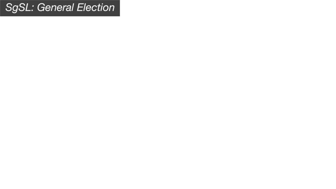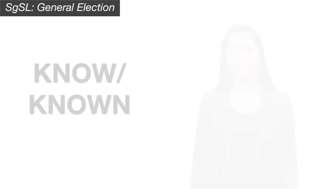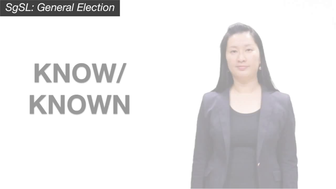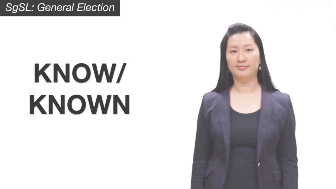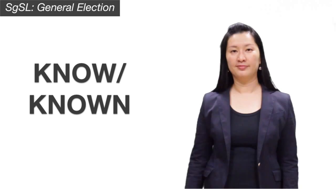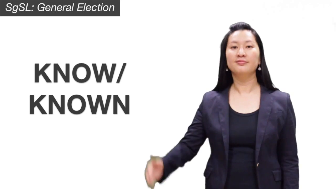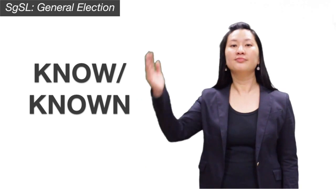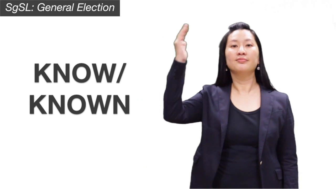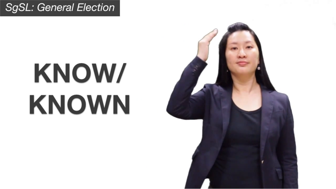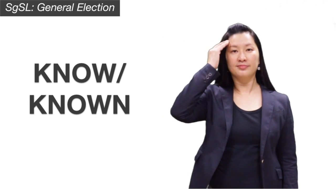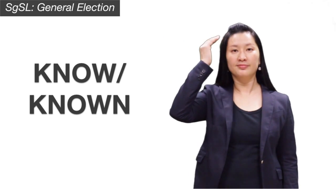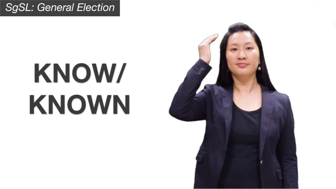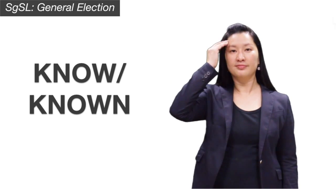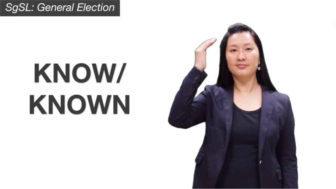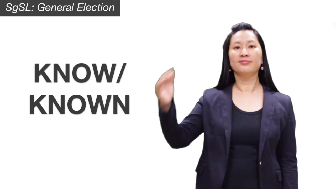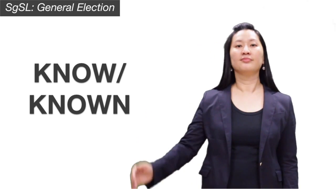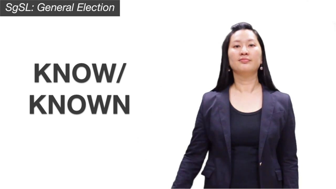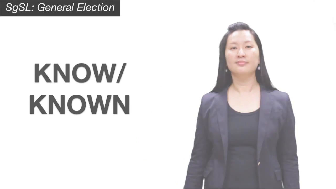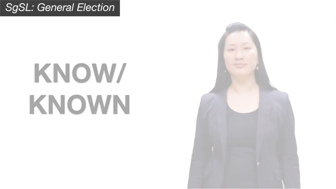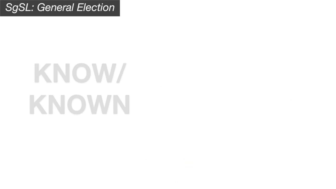Know / Known